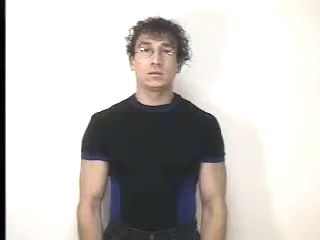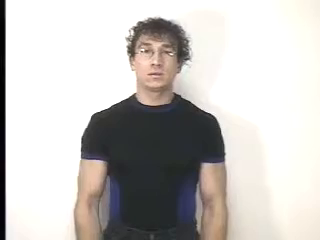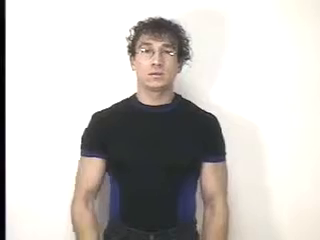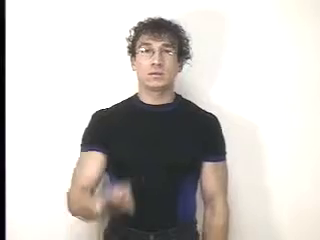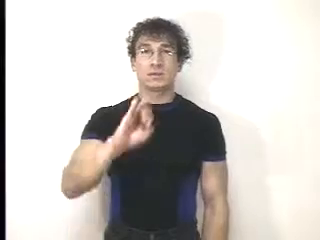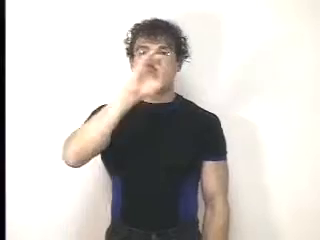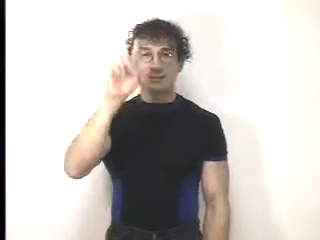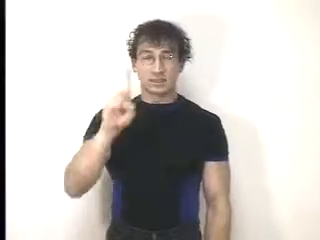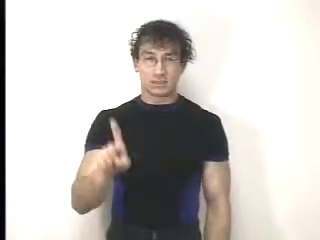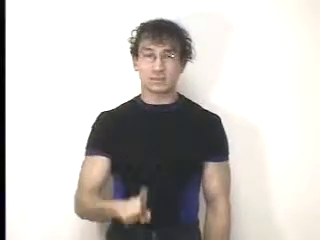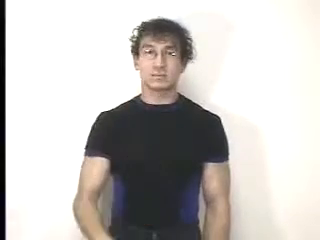from a place